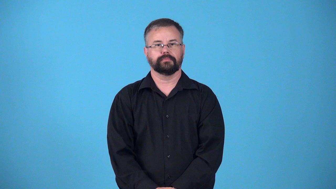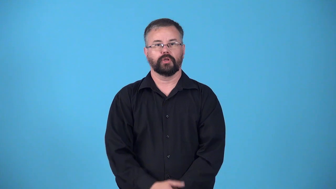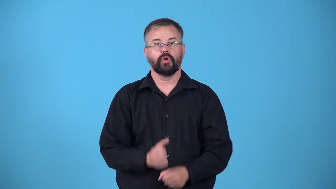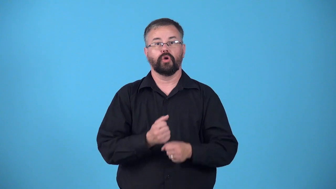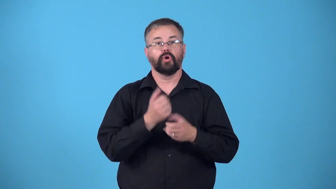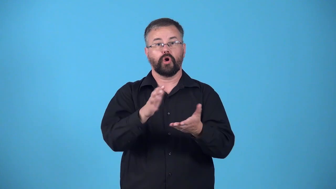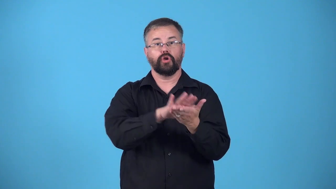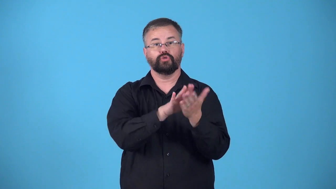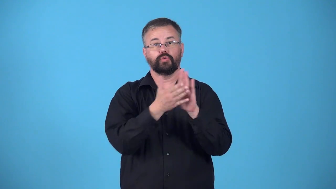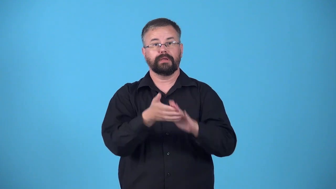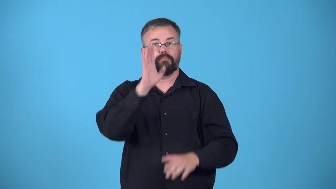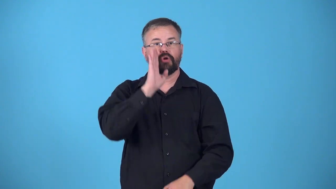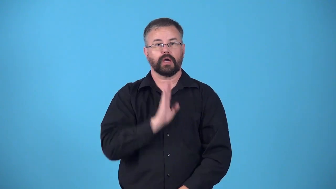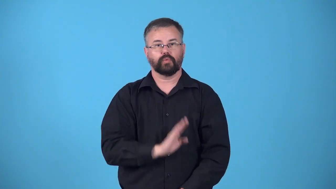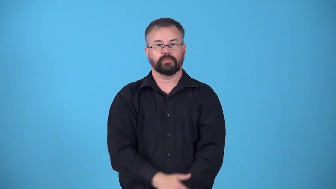embrown